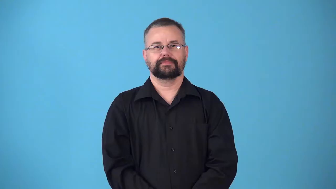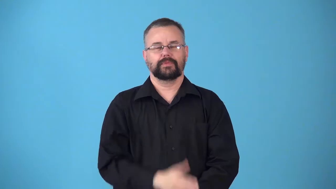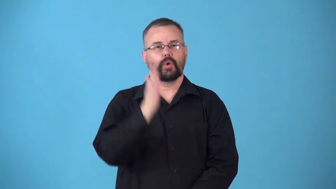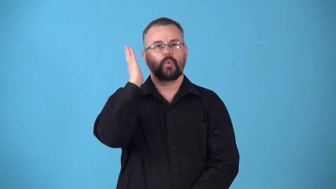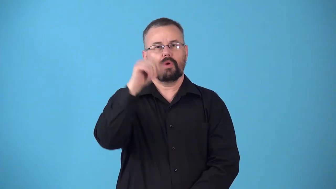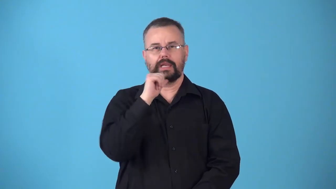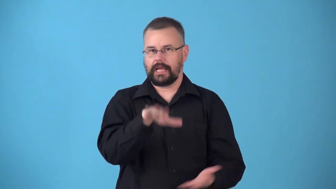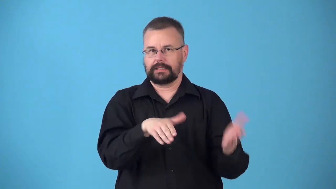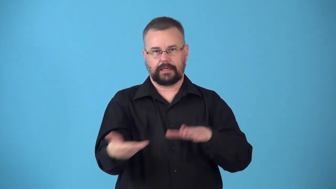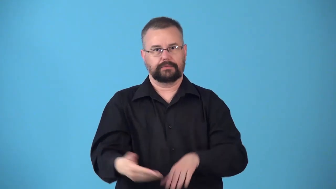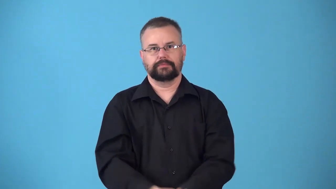nonfatal